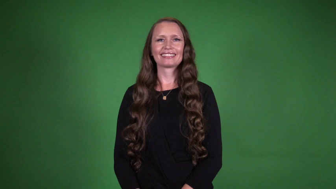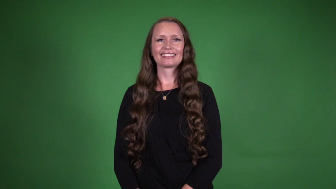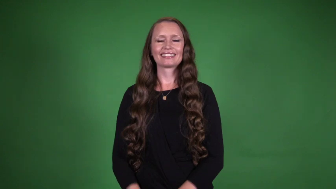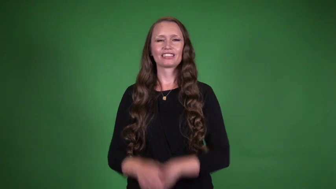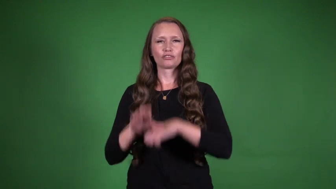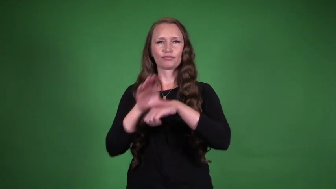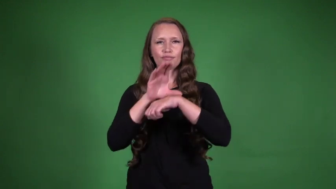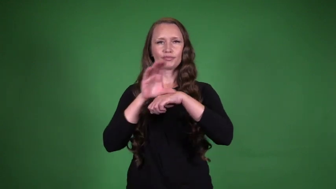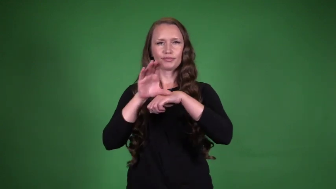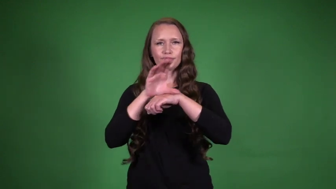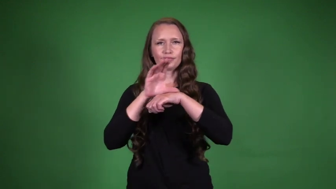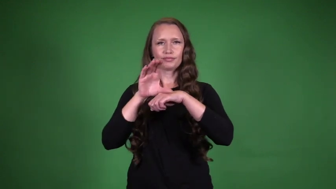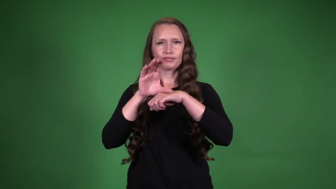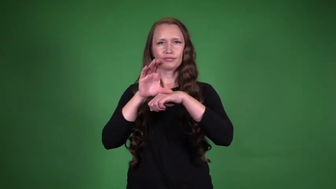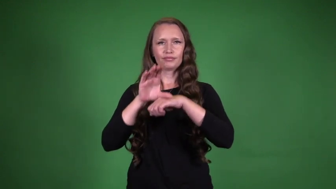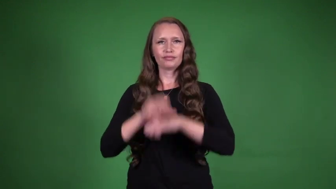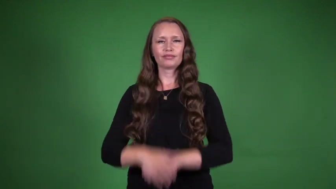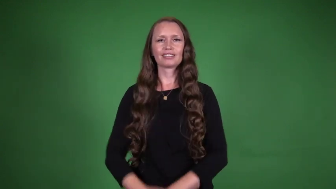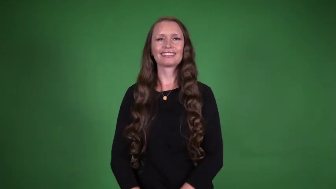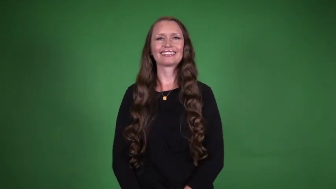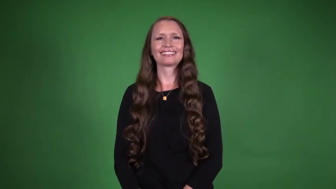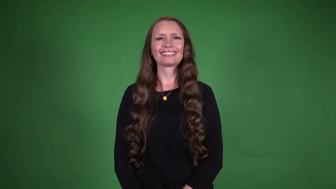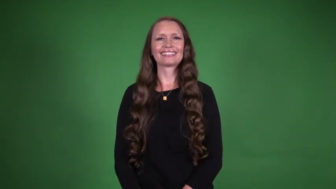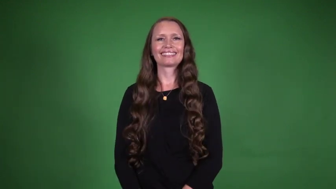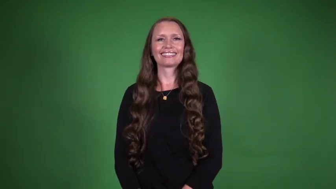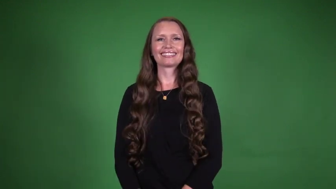chocolate